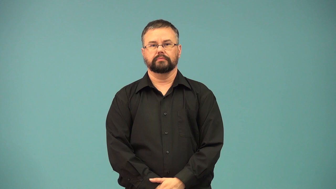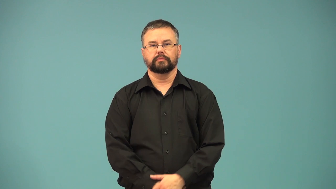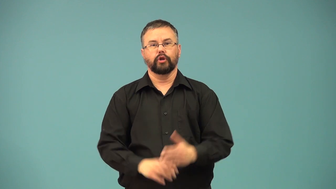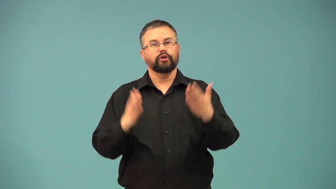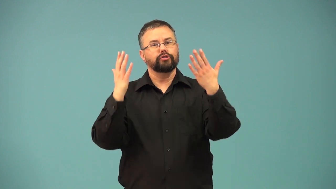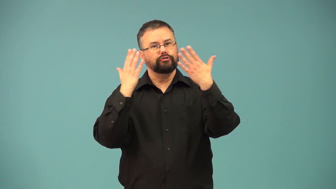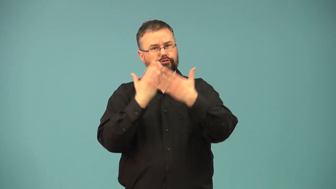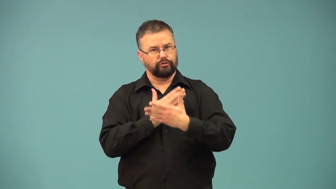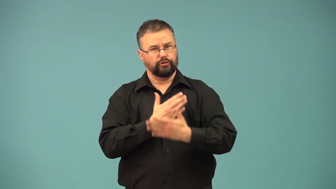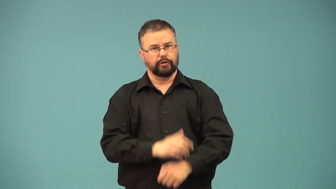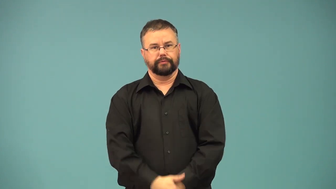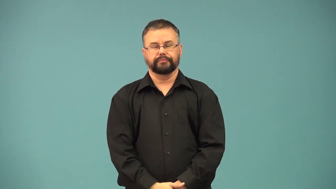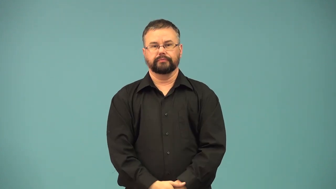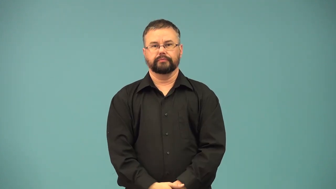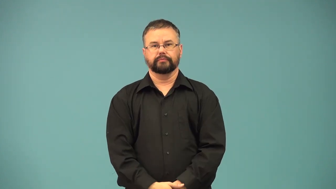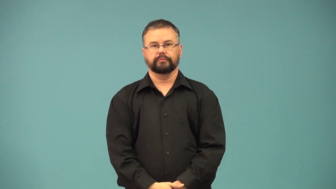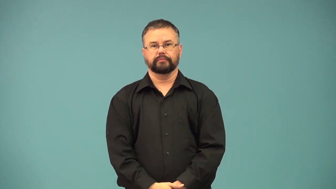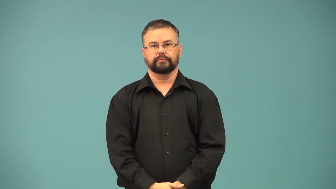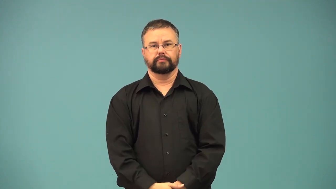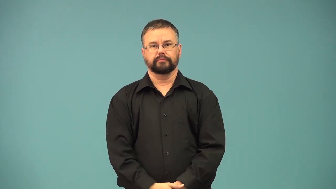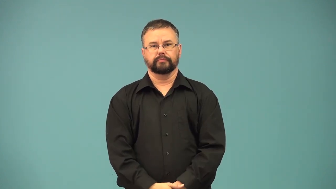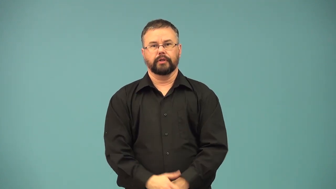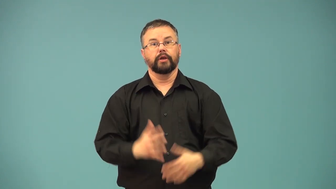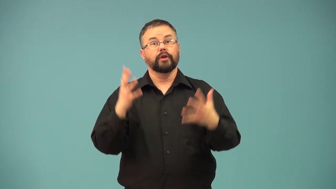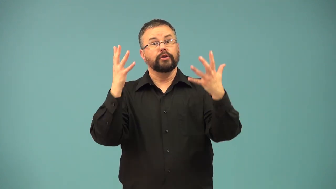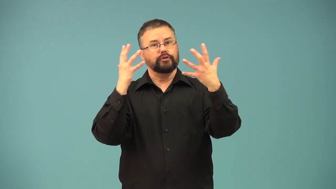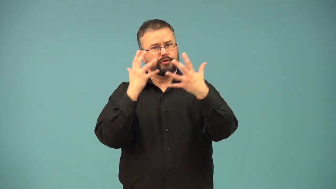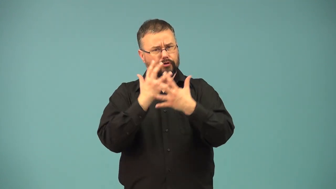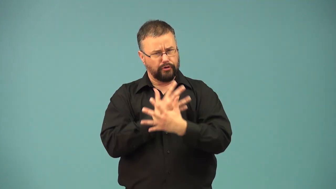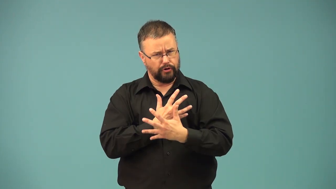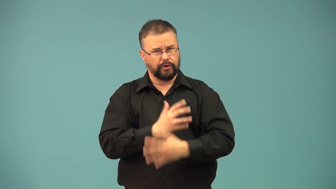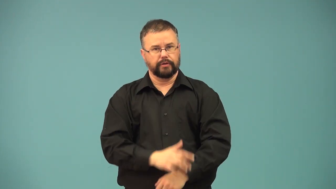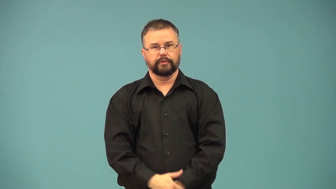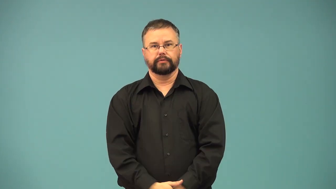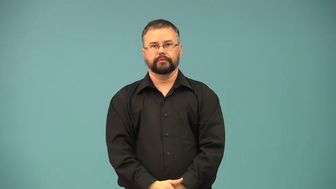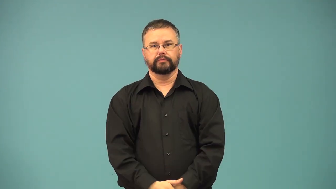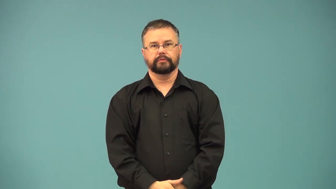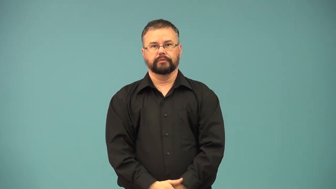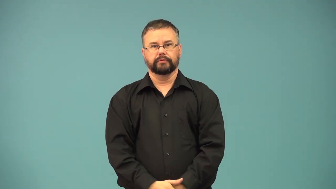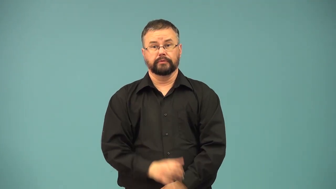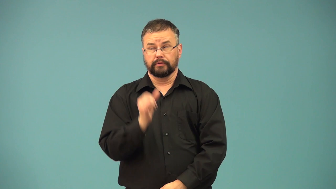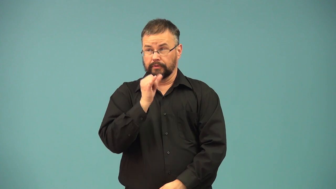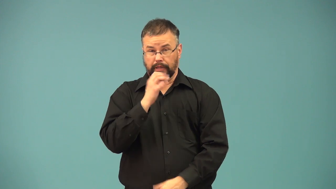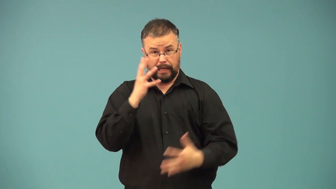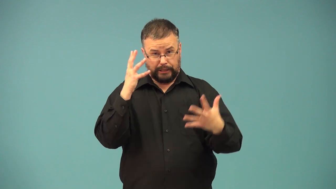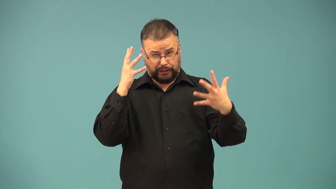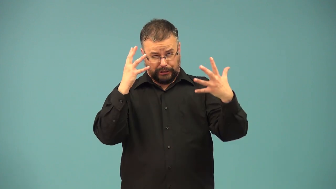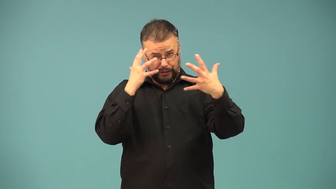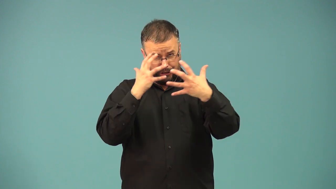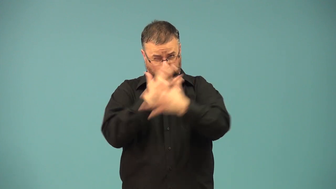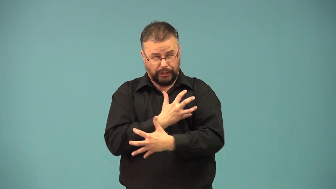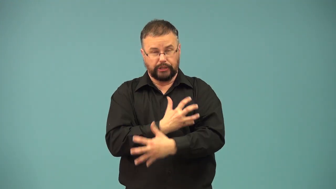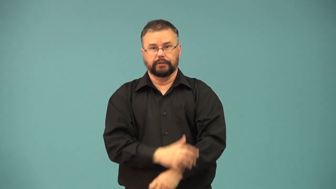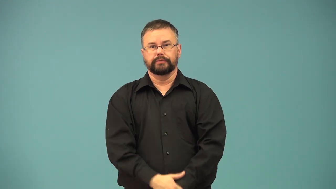dark